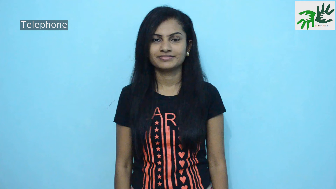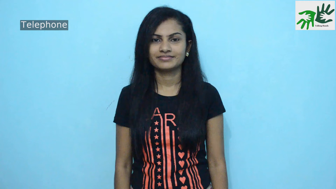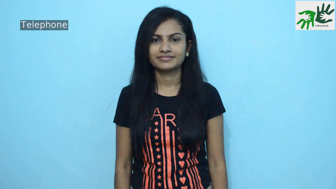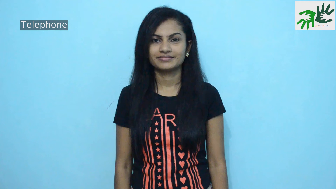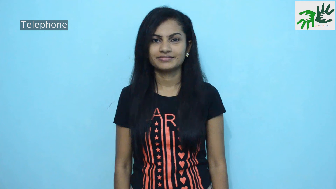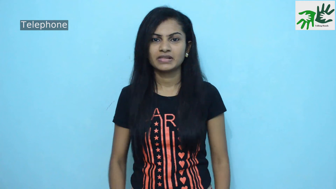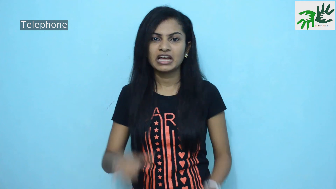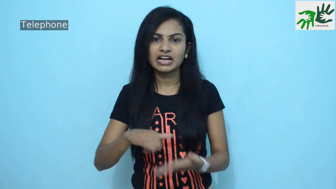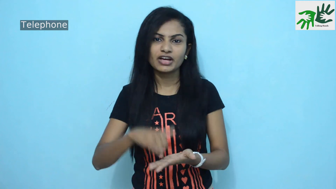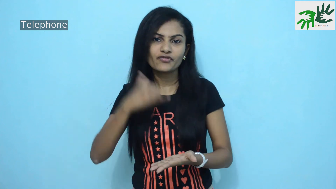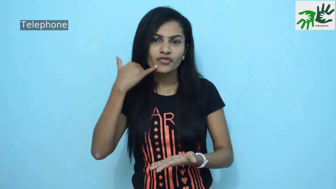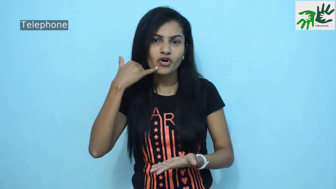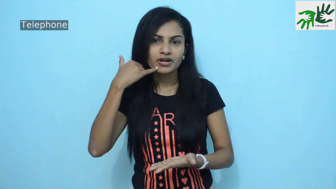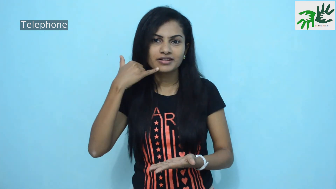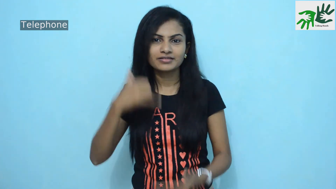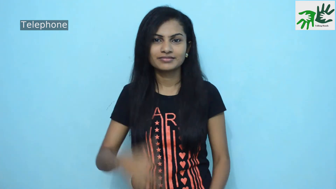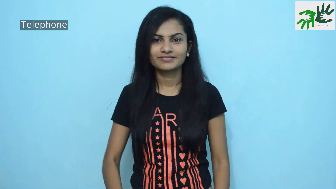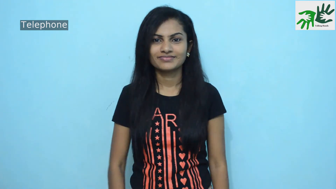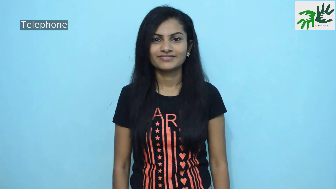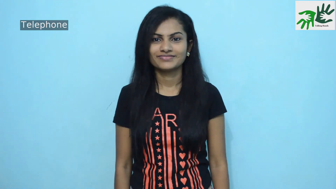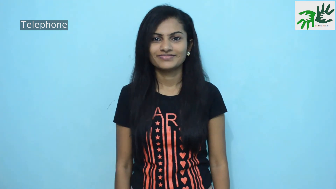Telephone